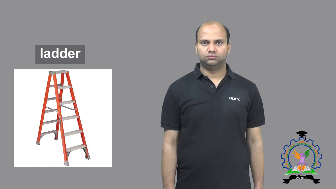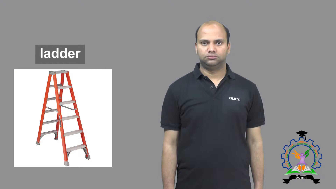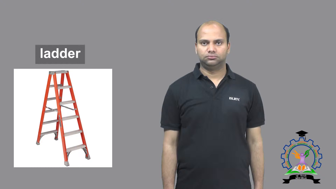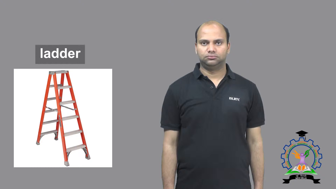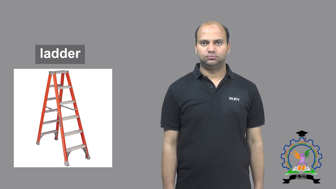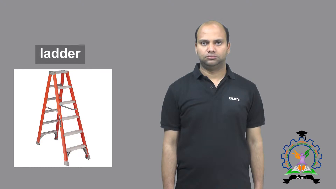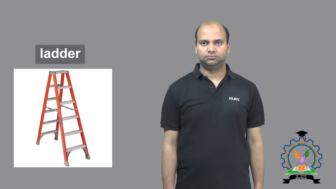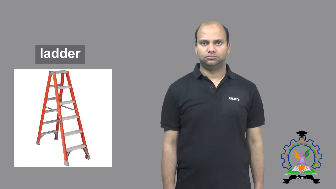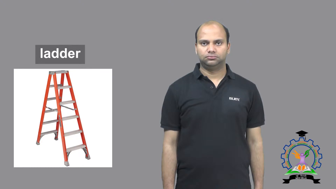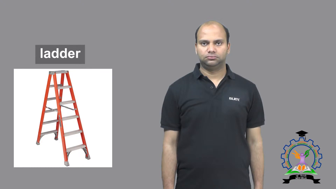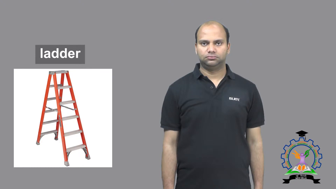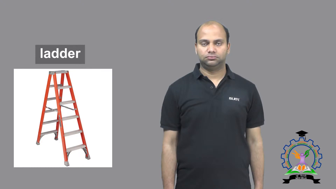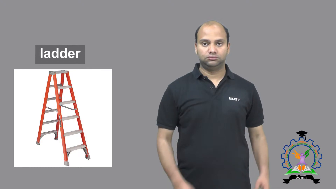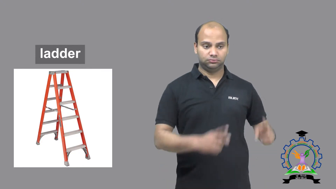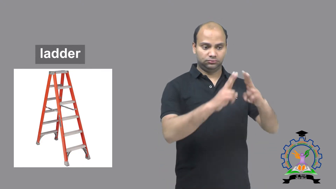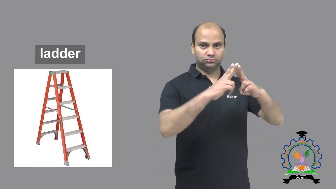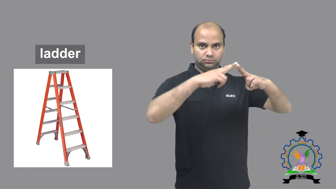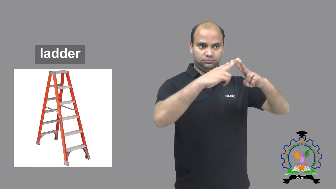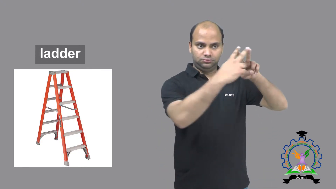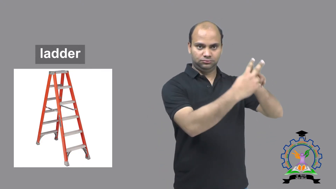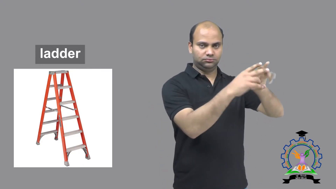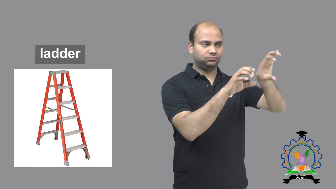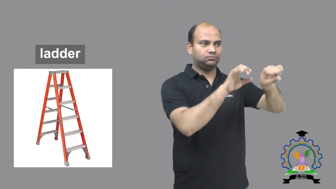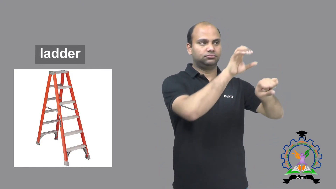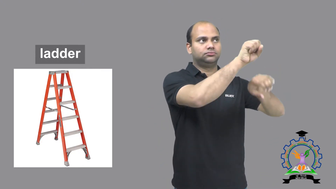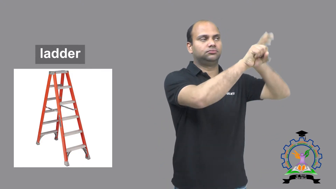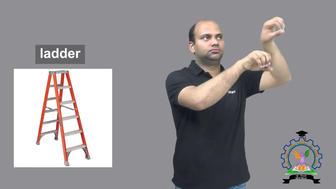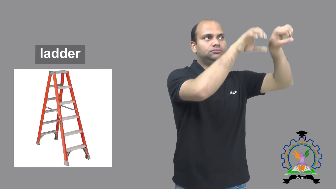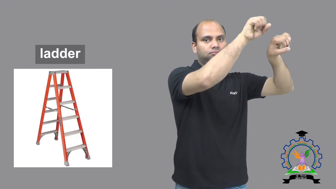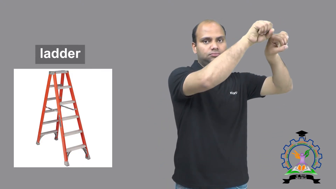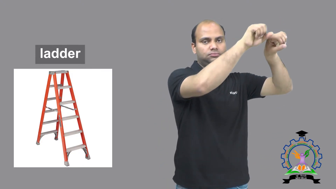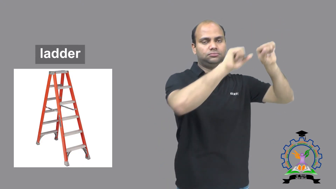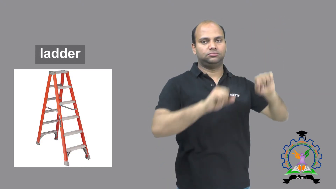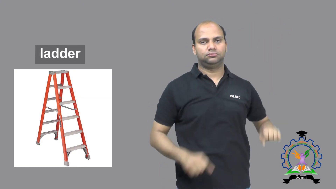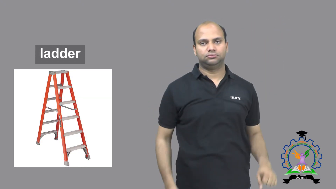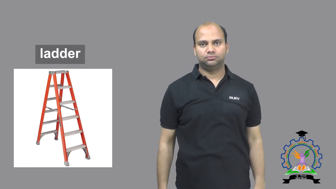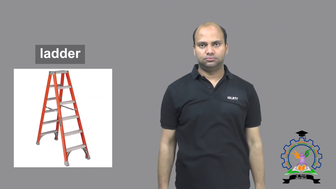ladder